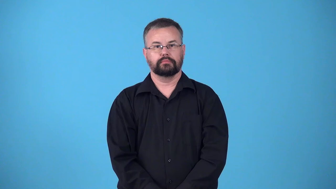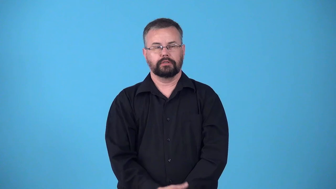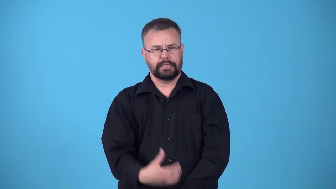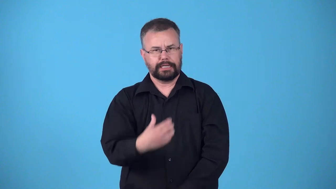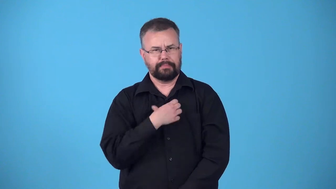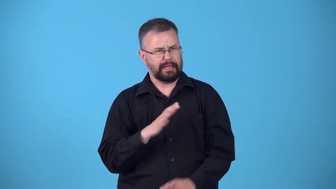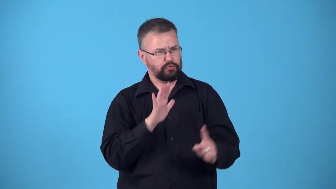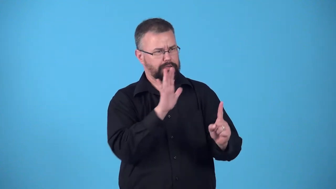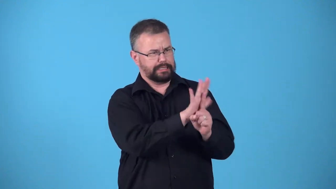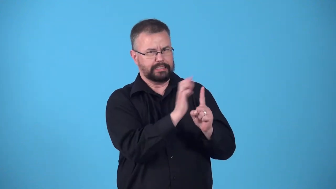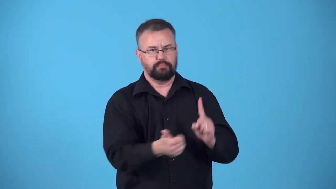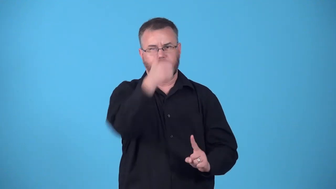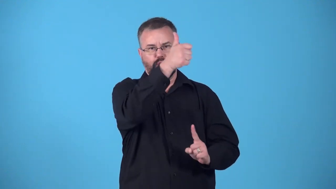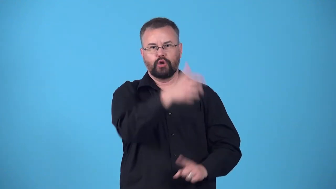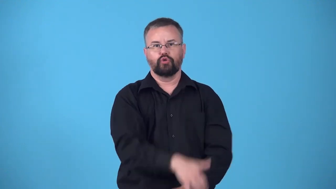go over his head